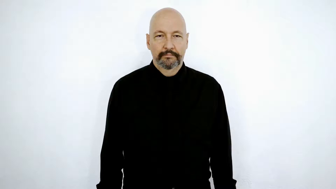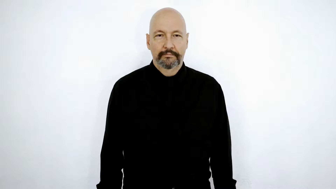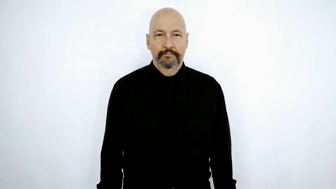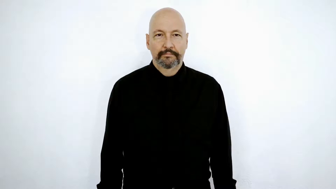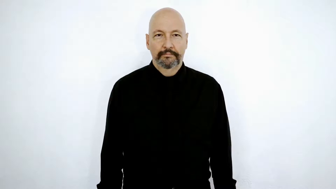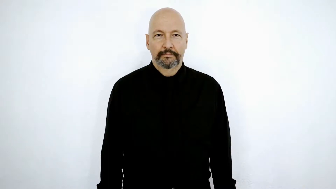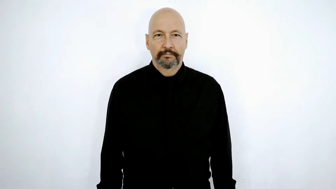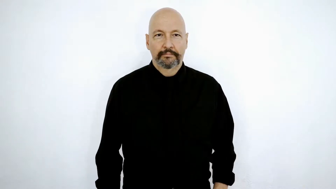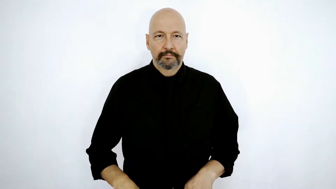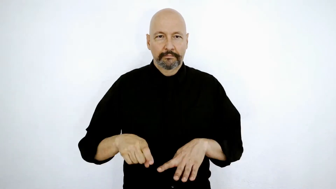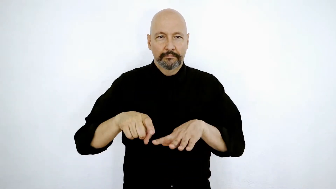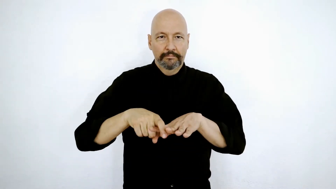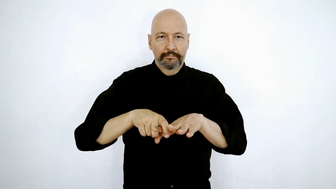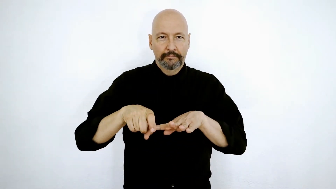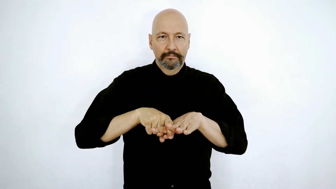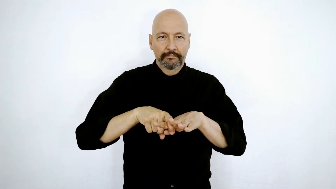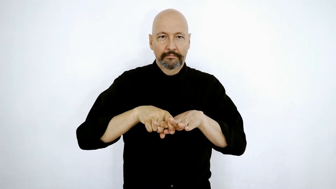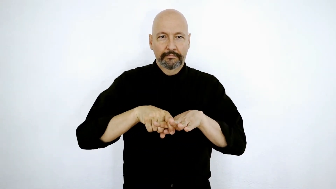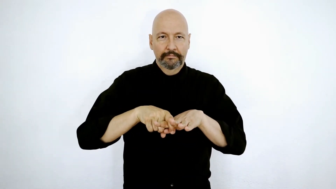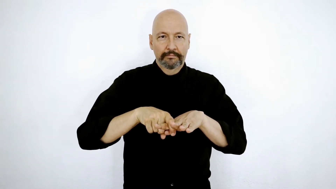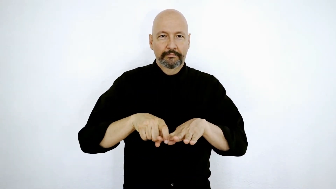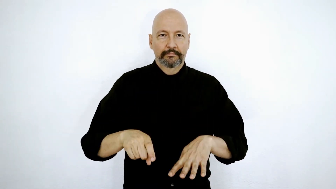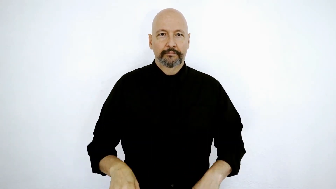flip-flops-[SANDALS]